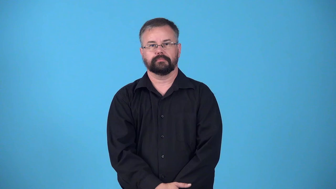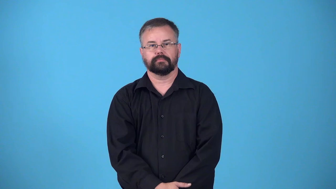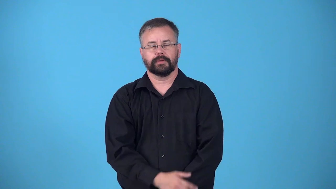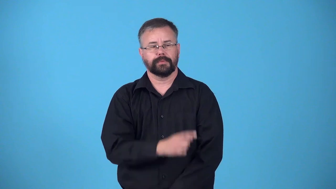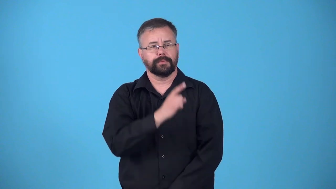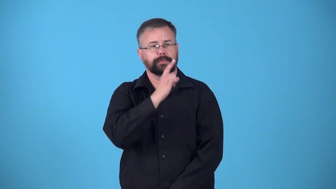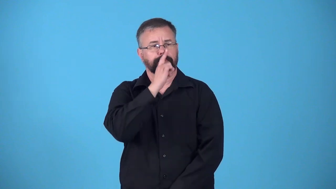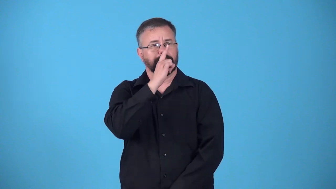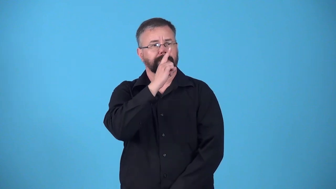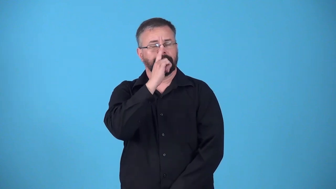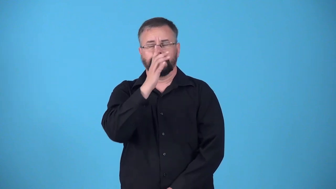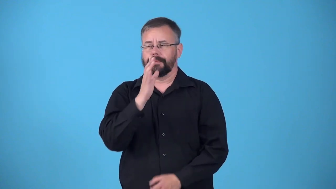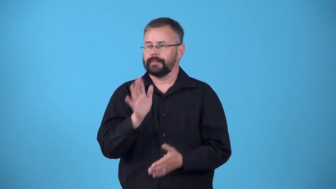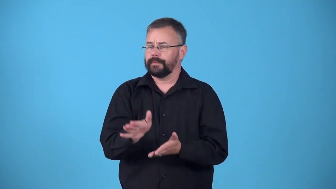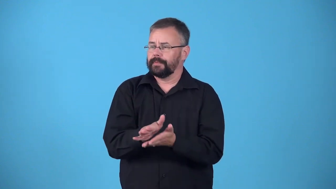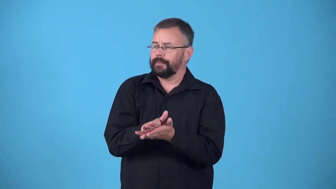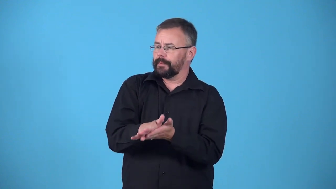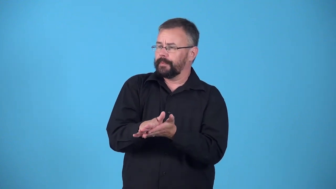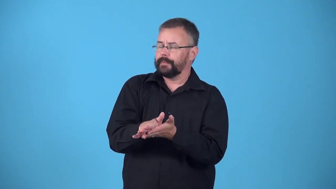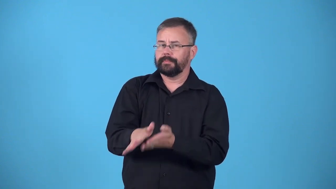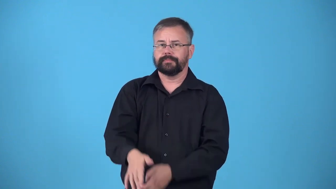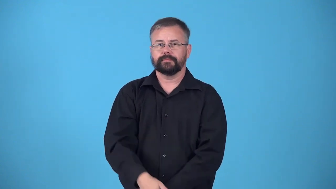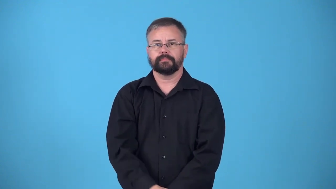eclat-social elegance